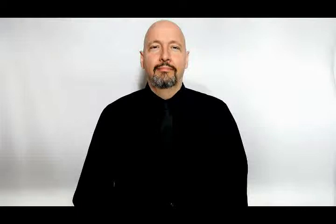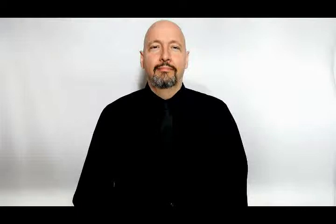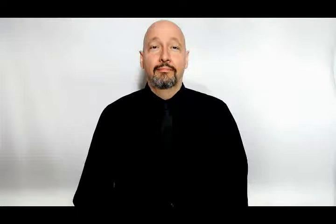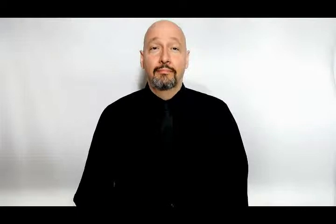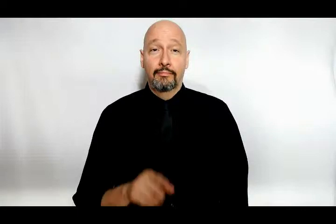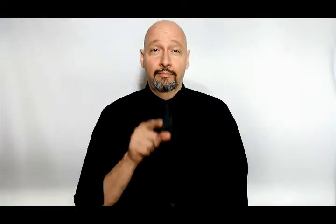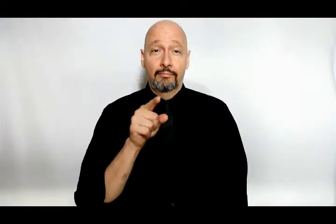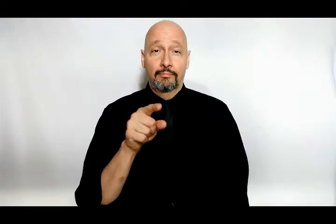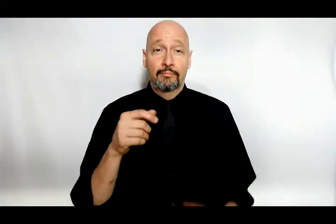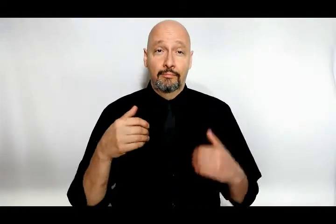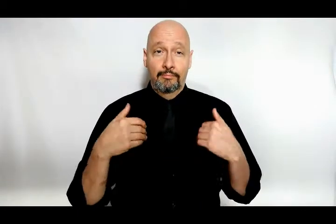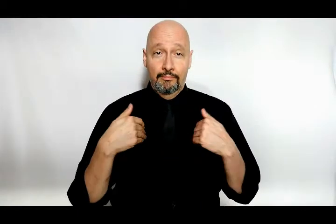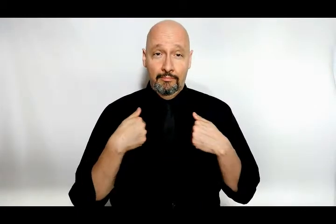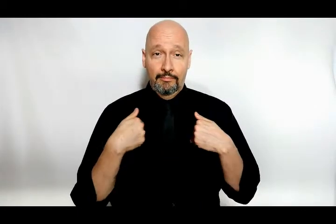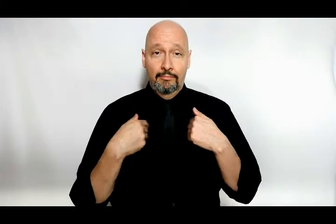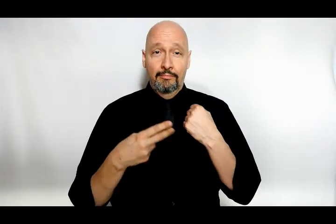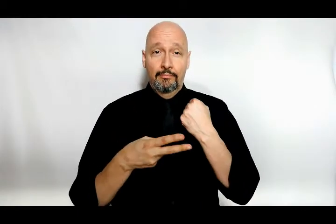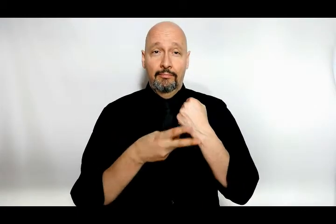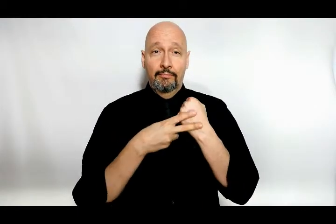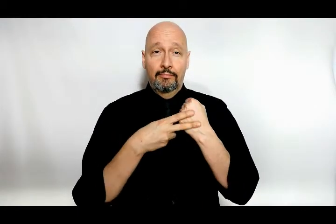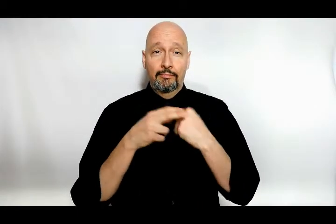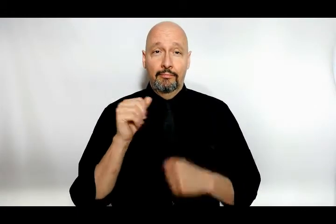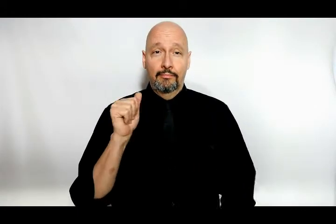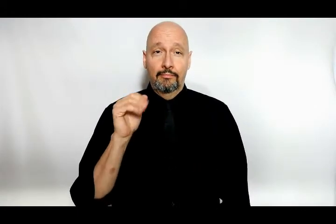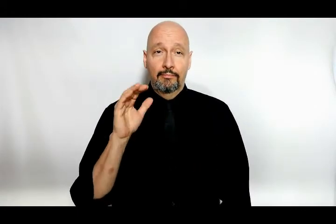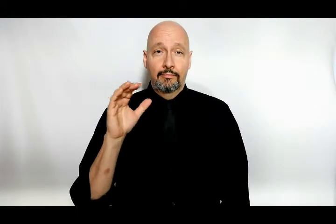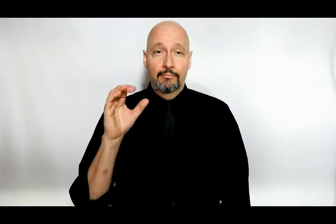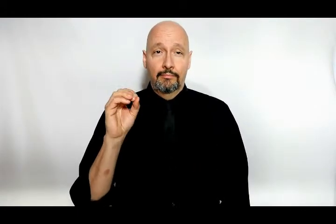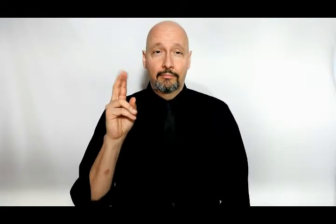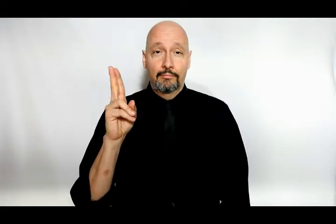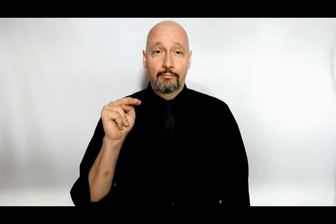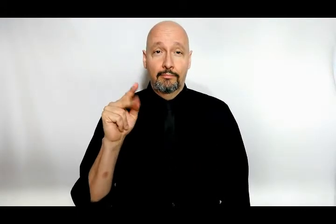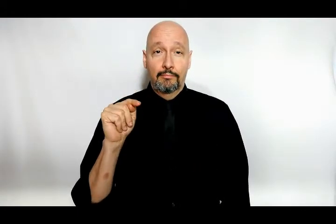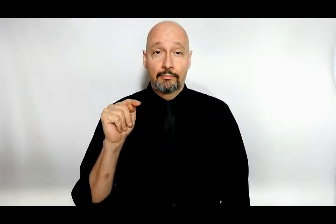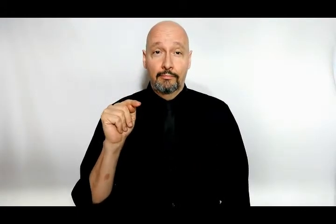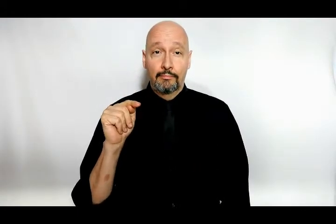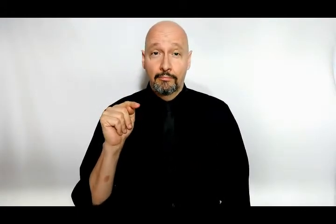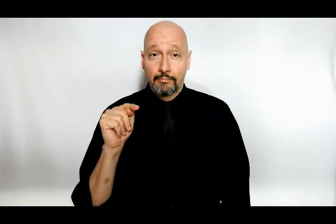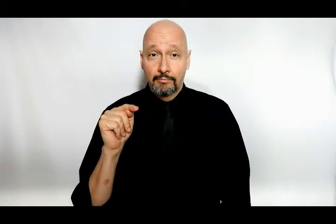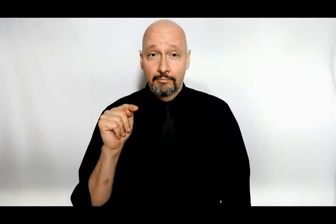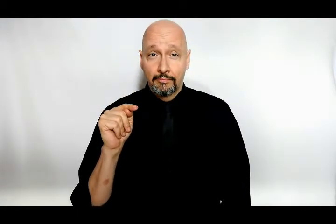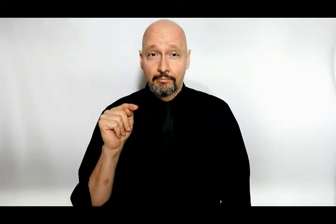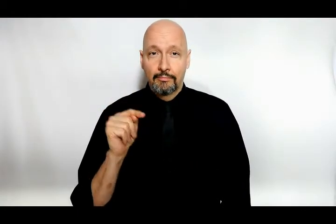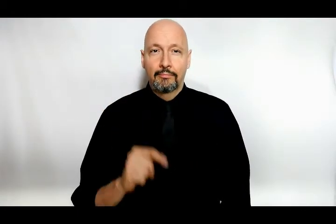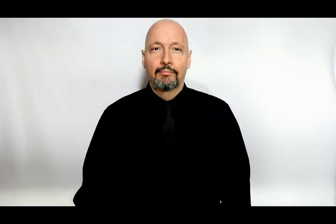you have save account